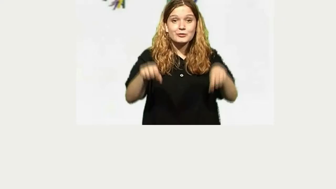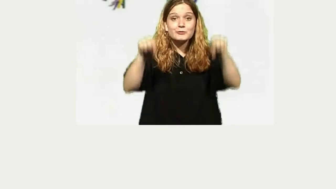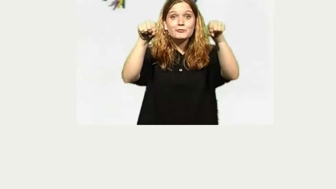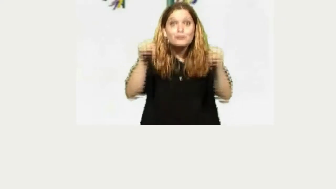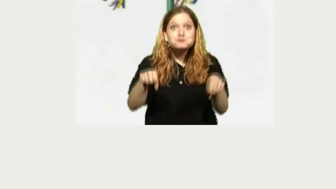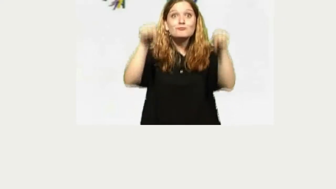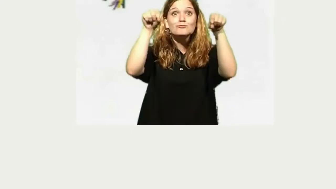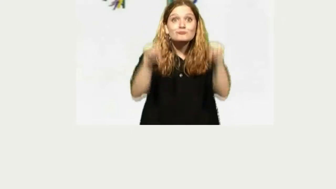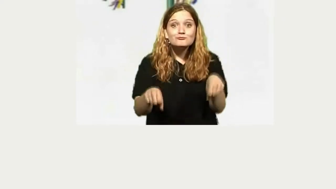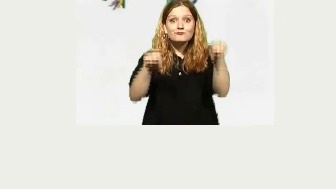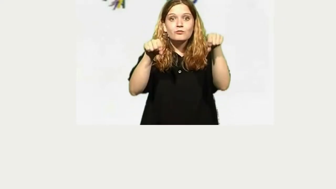go up and down